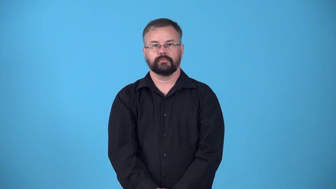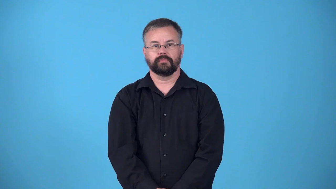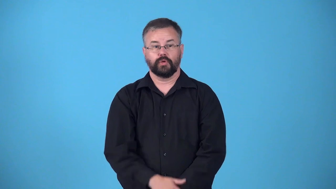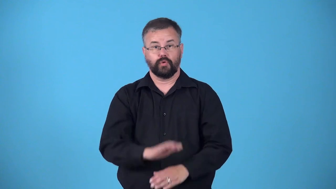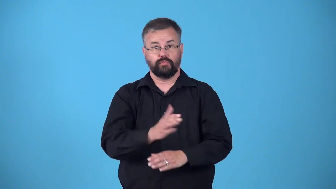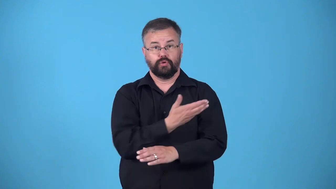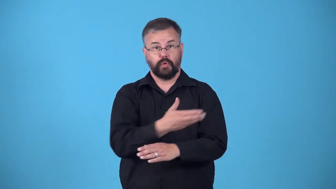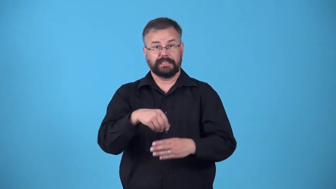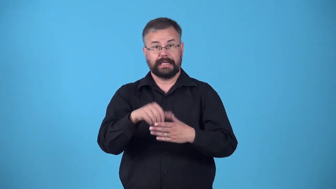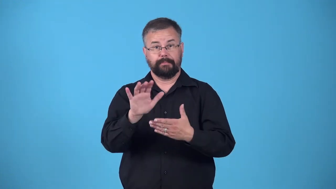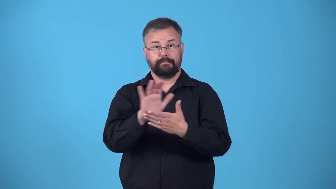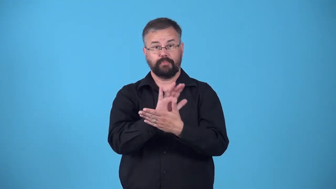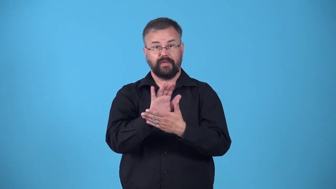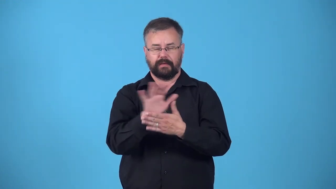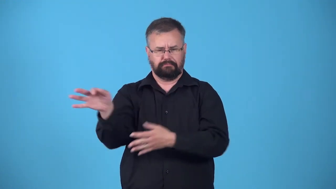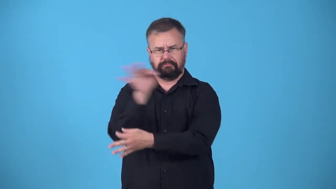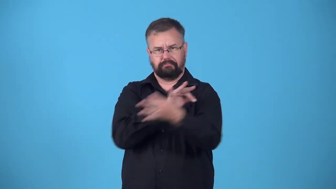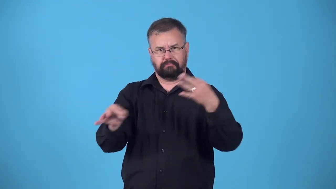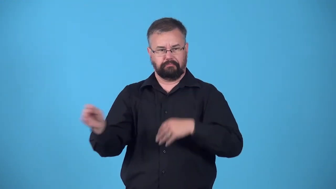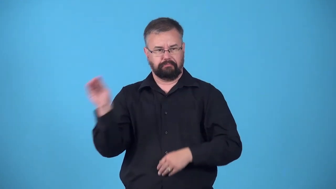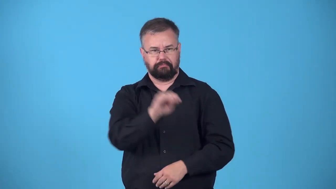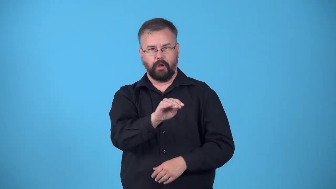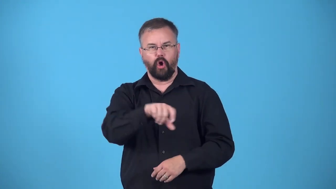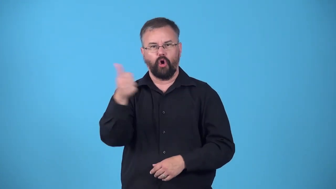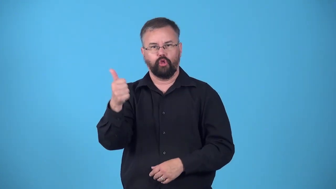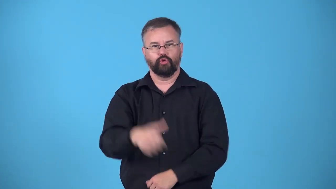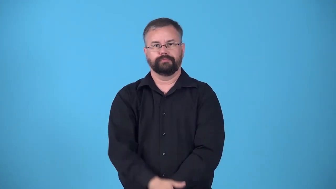dub